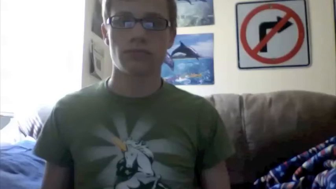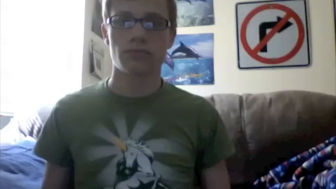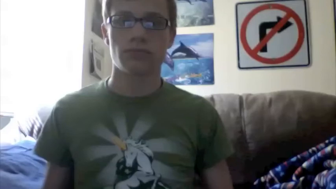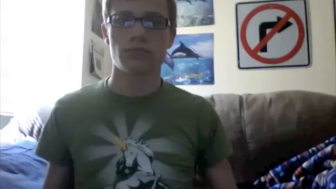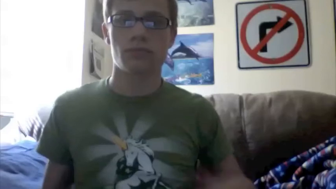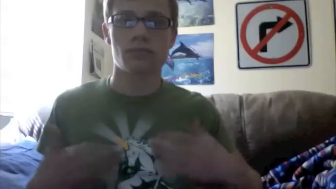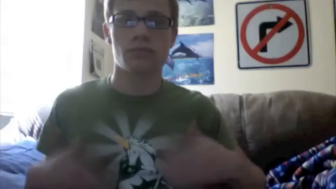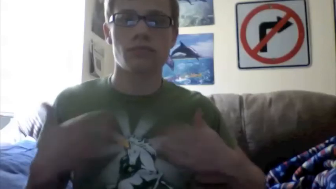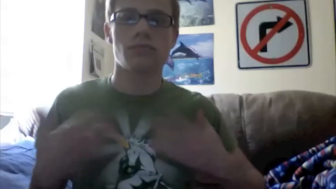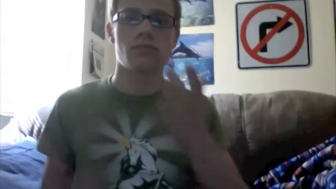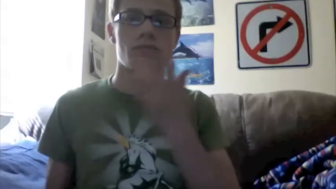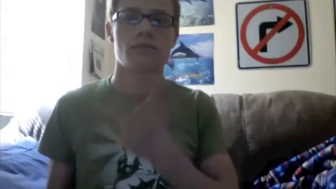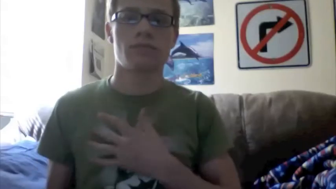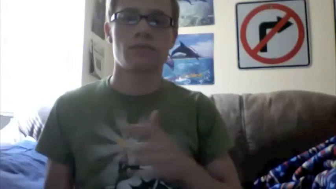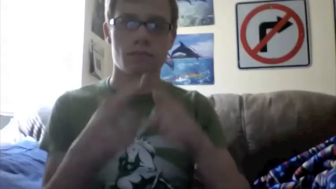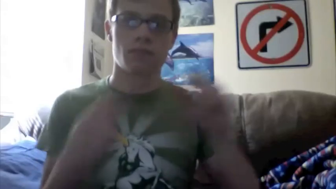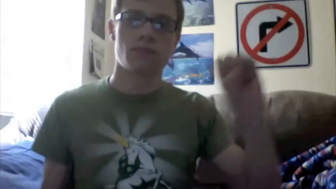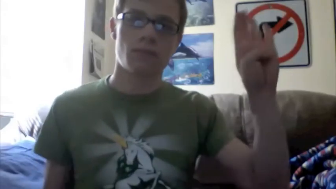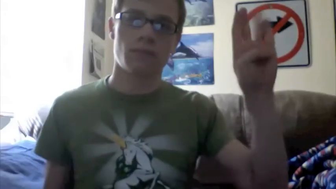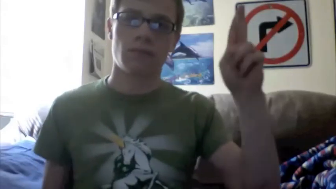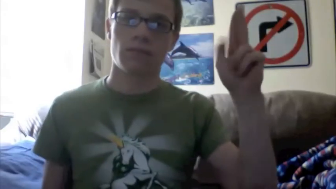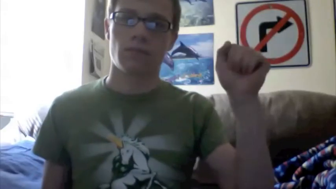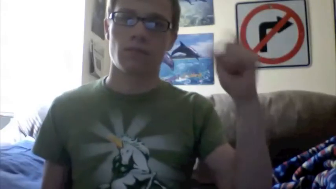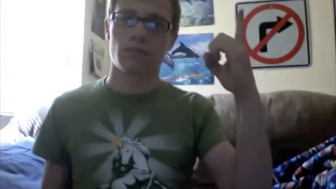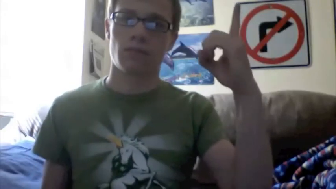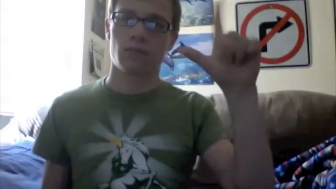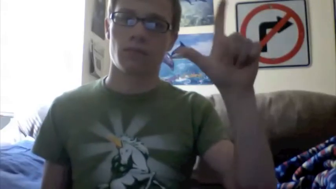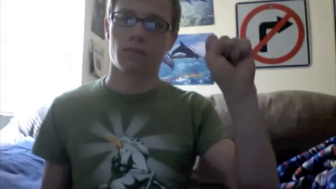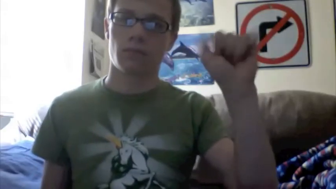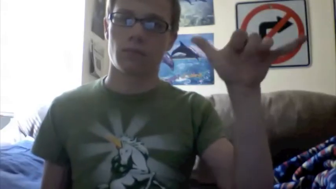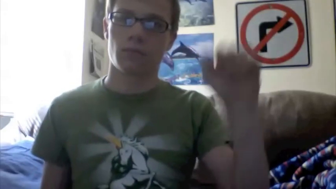Happy Birthday Bradley